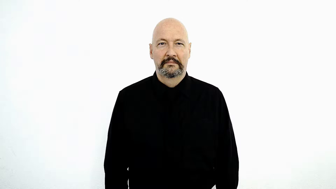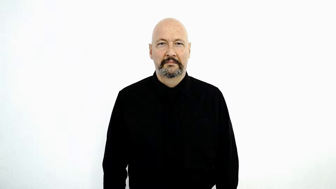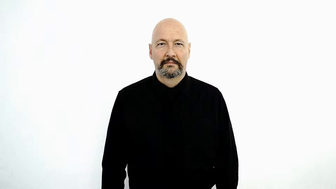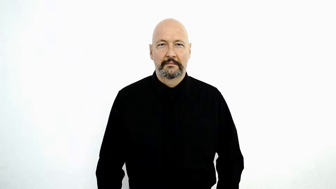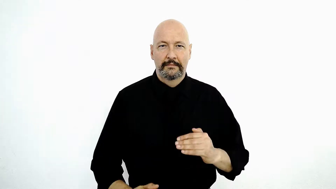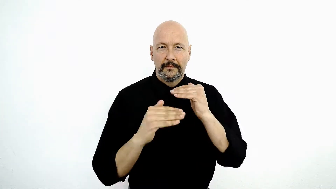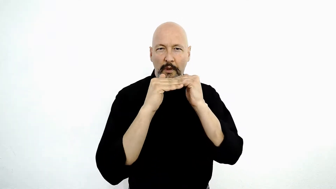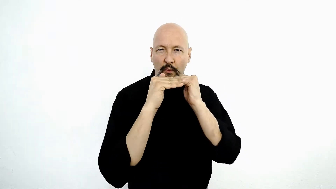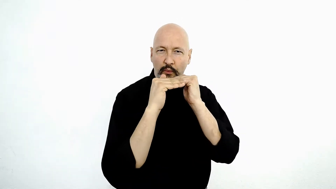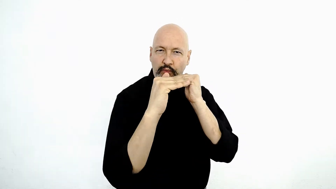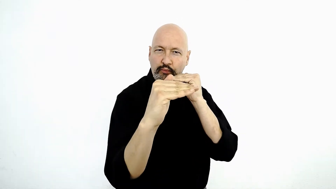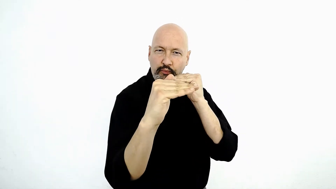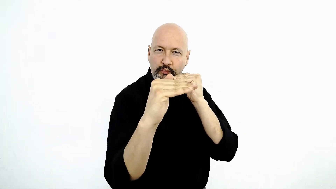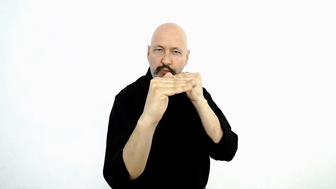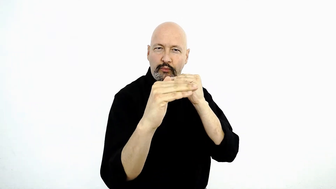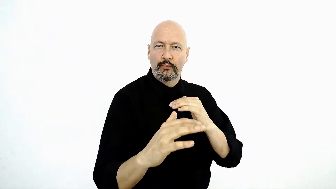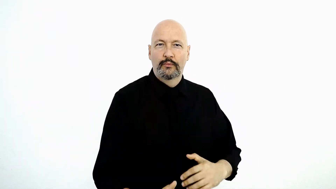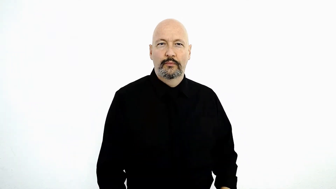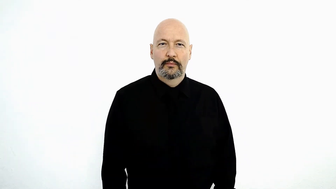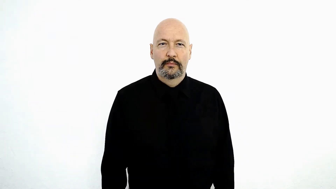FLAT-(flat long object)